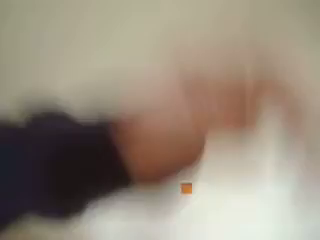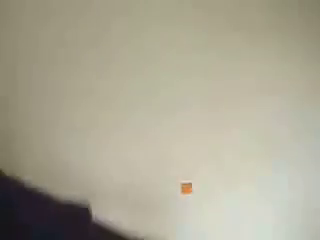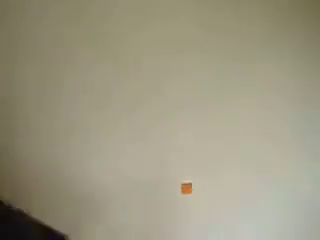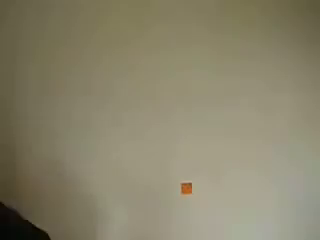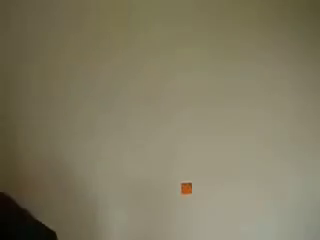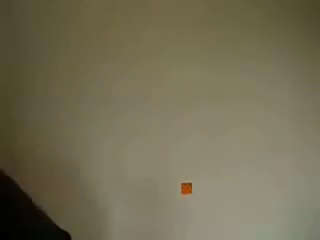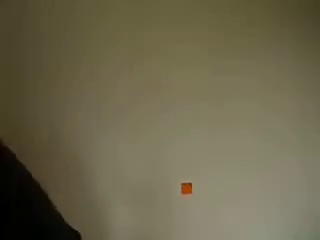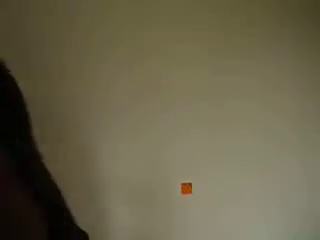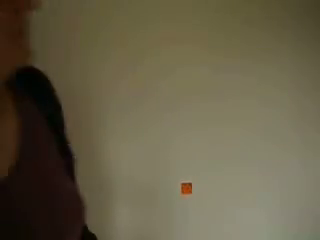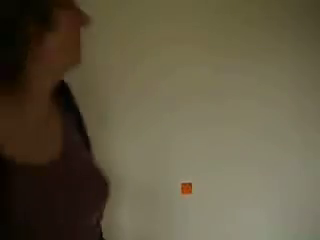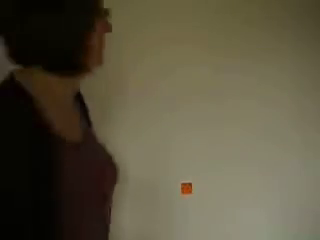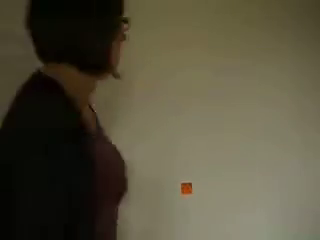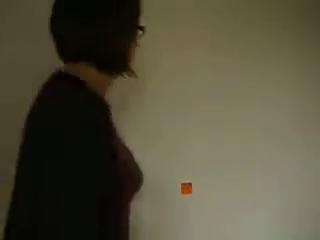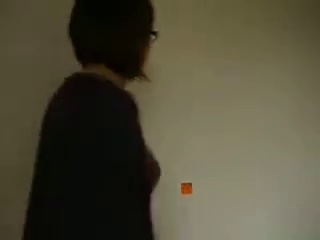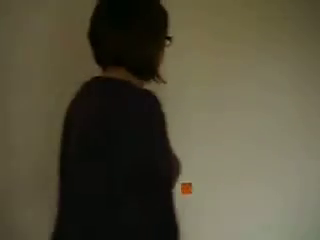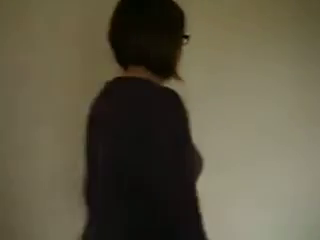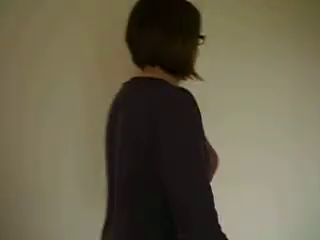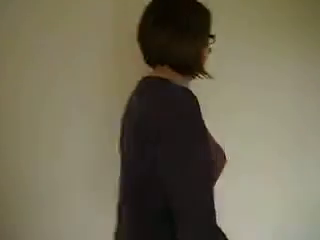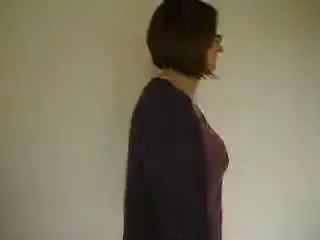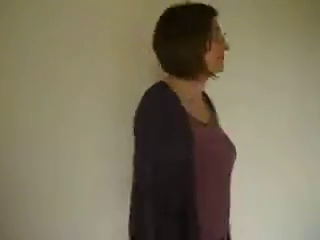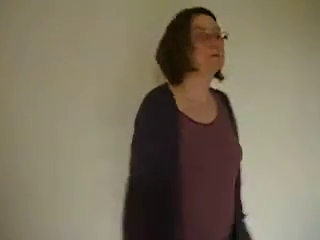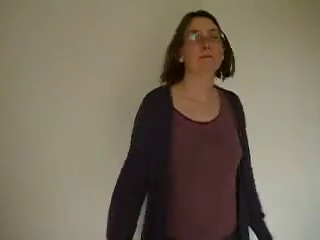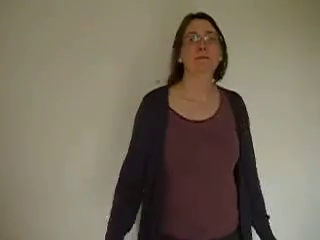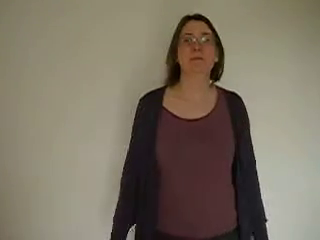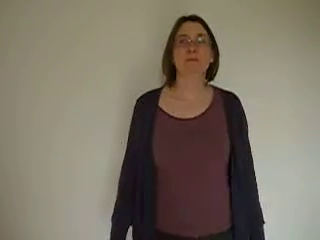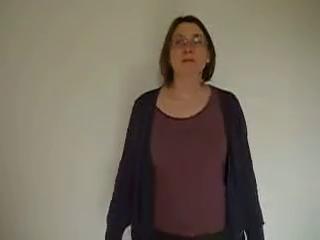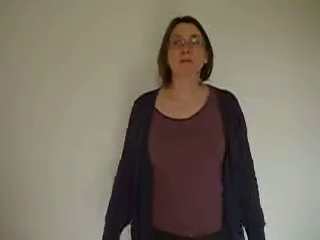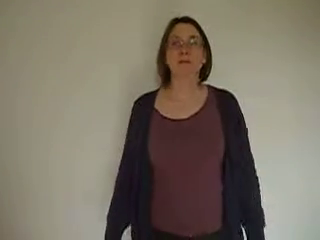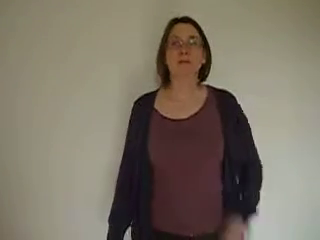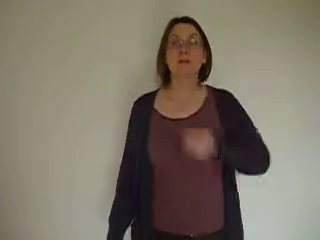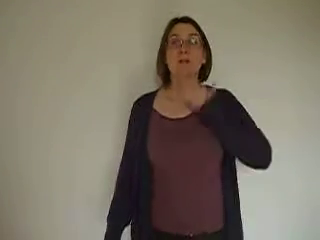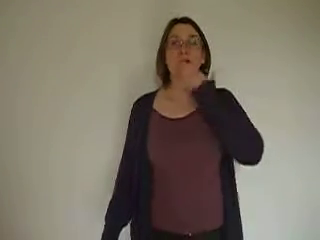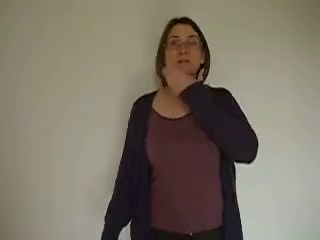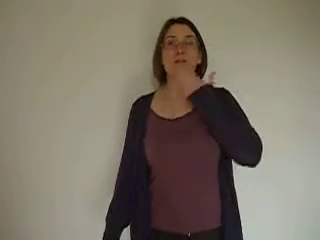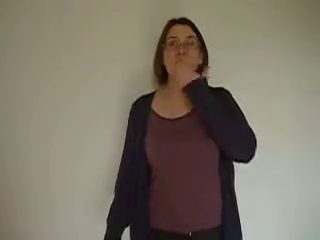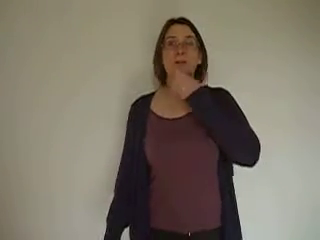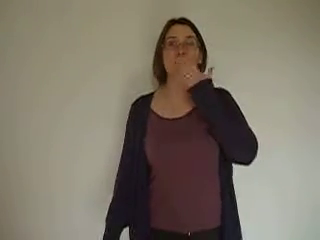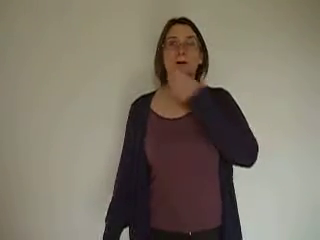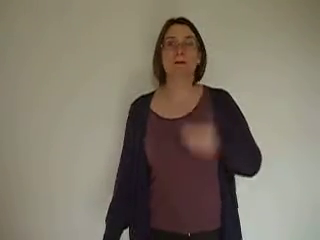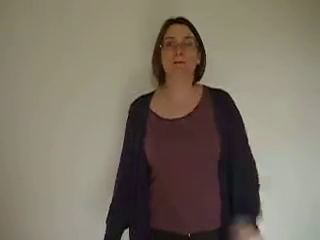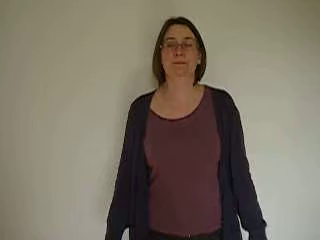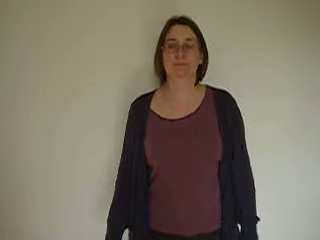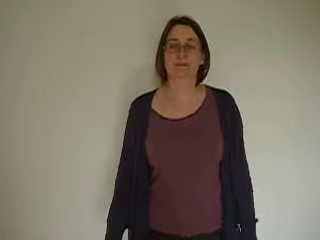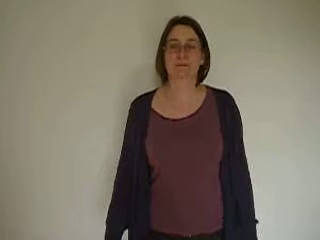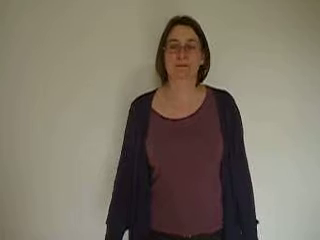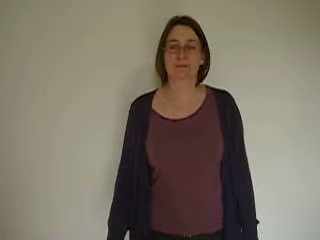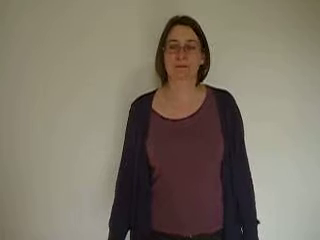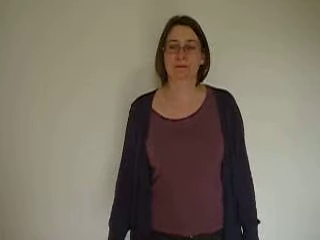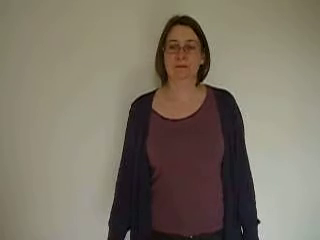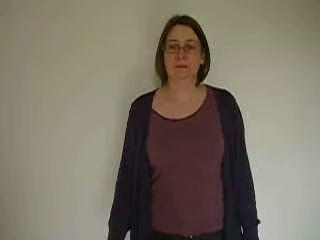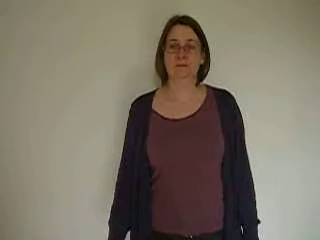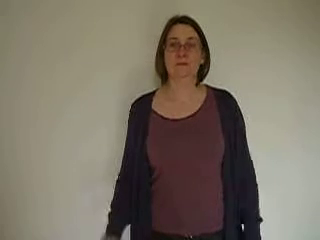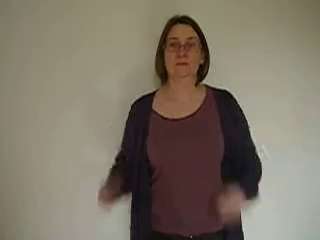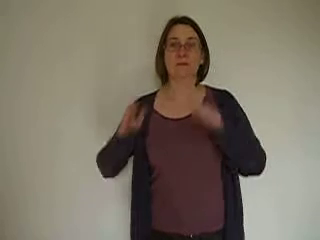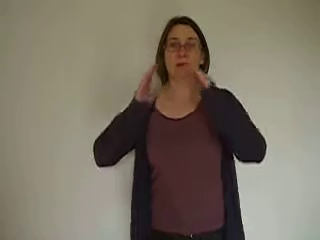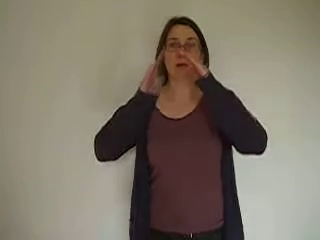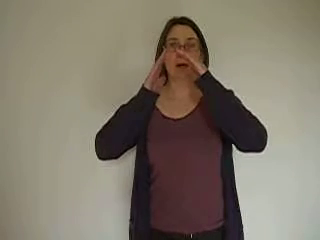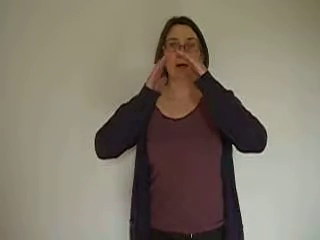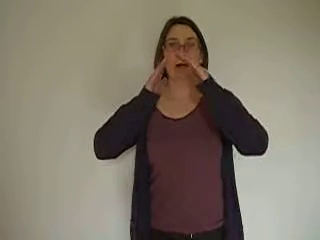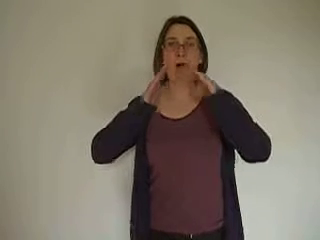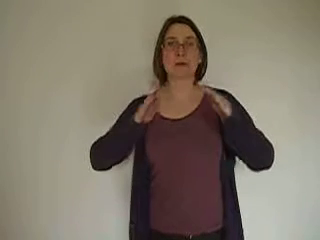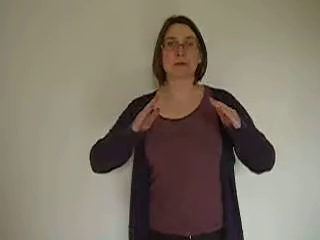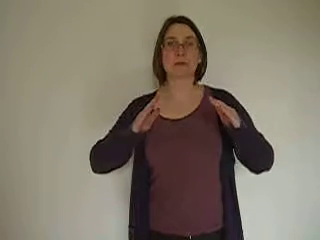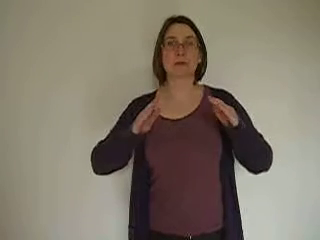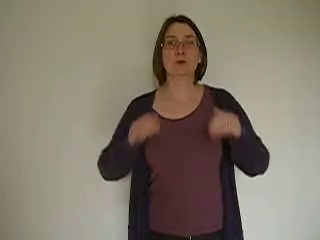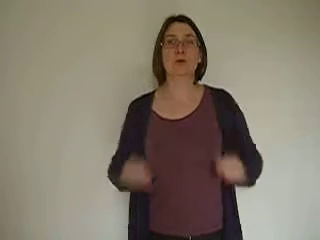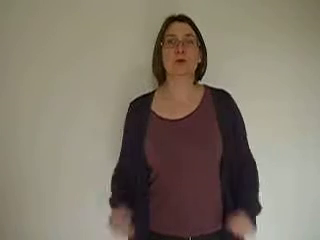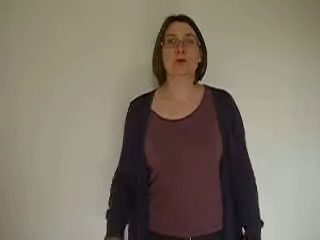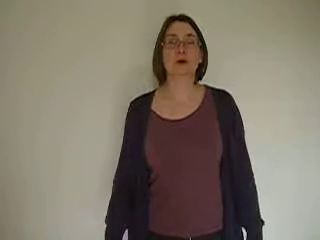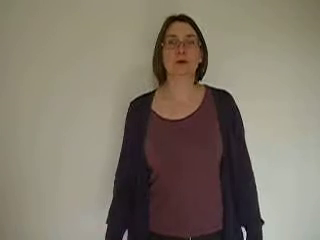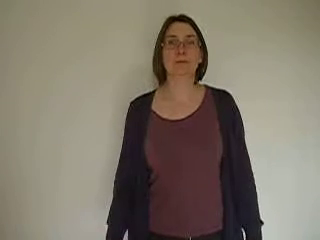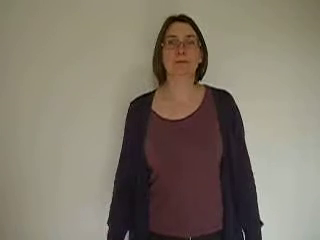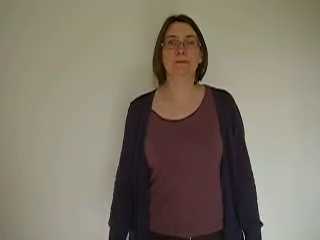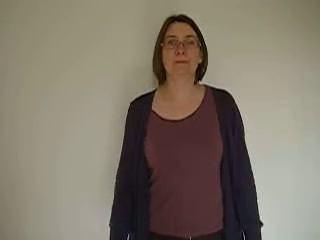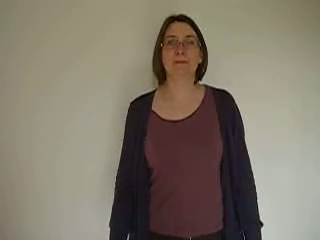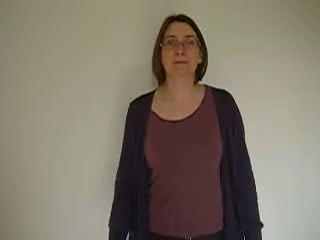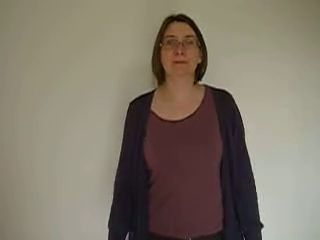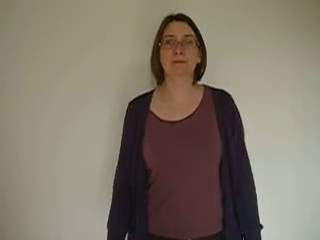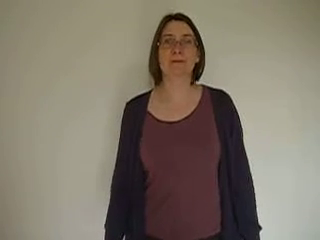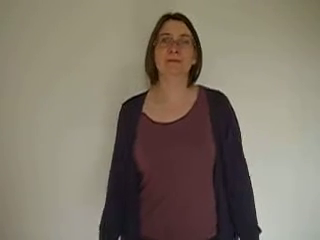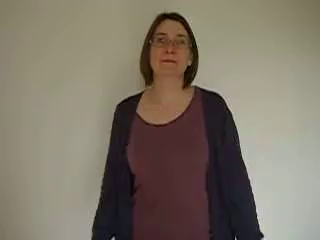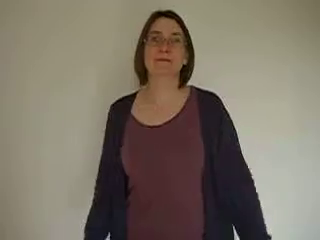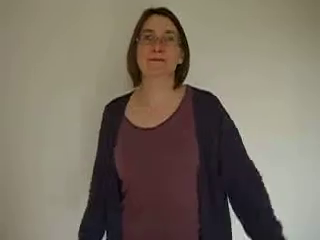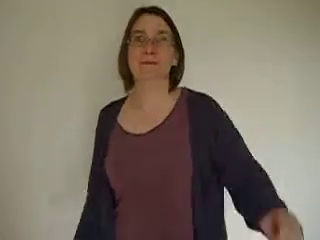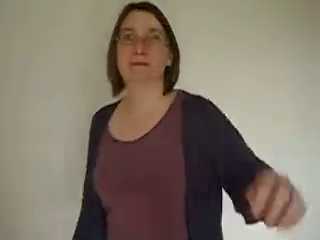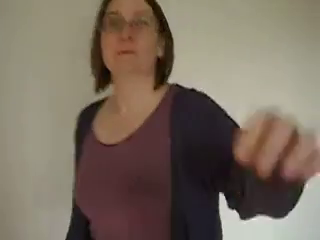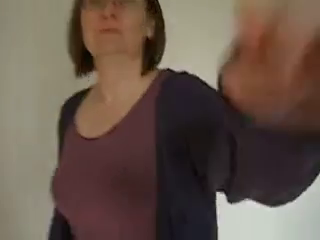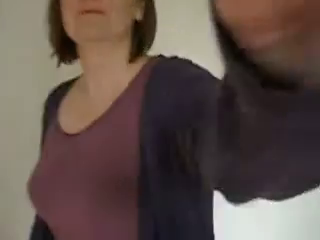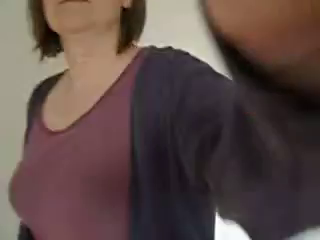school house home